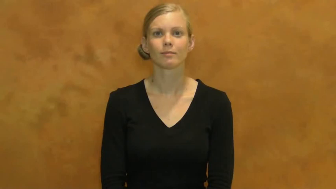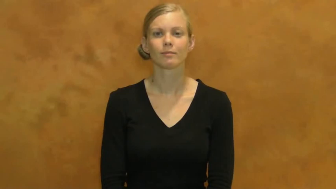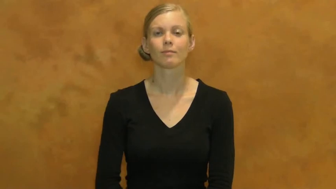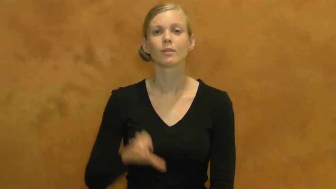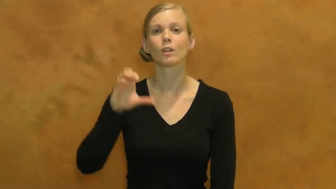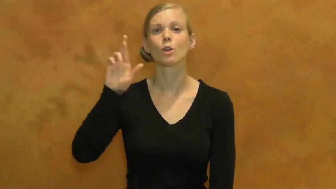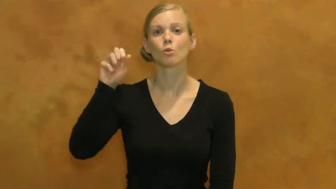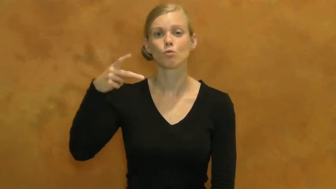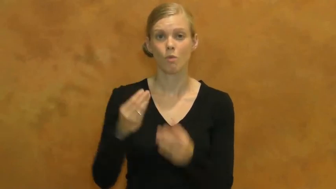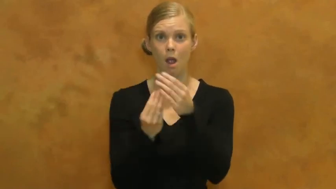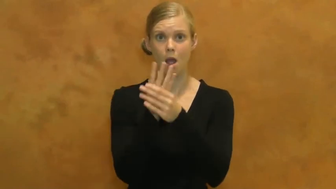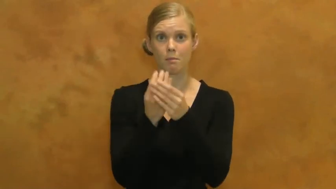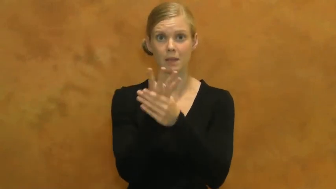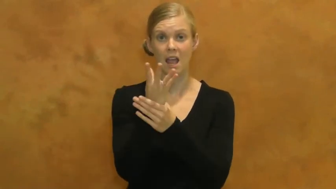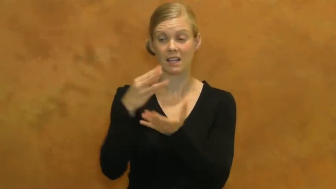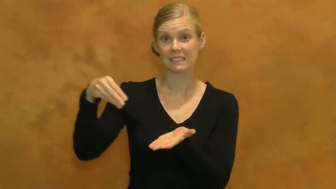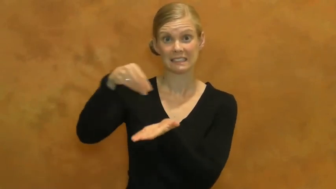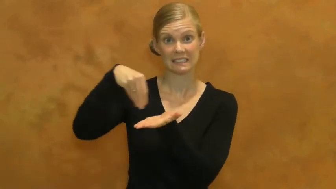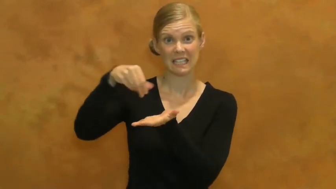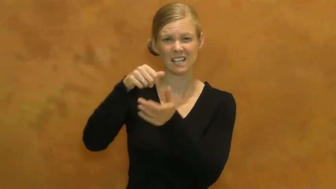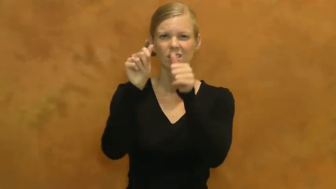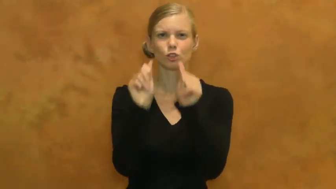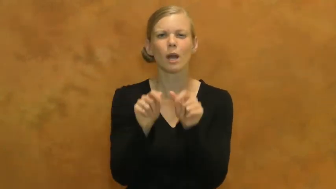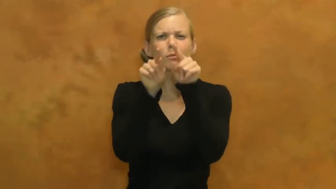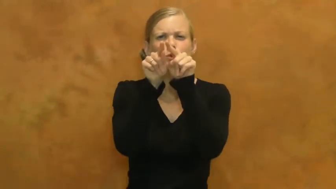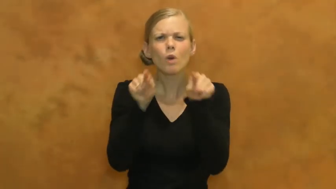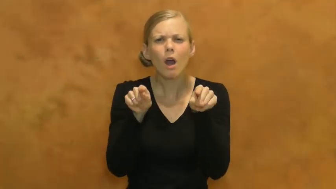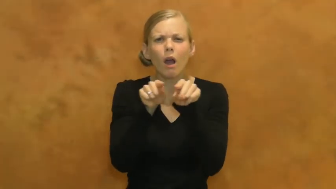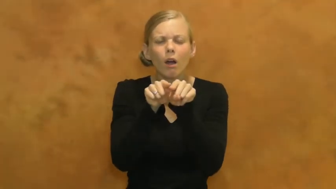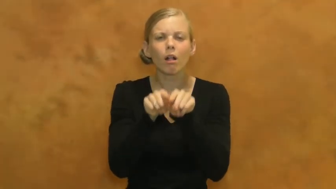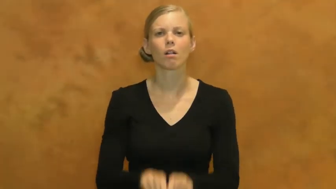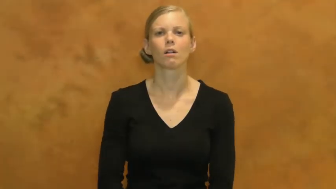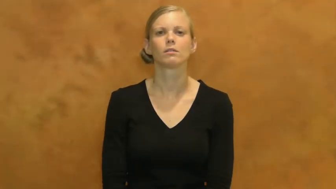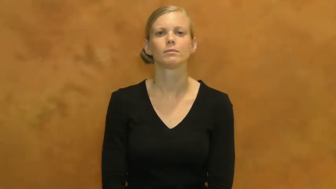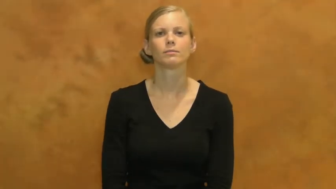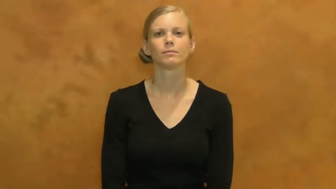buckwheat